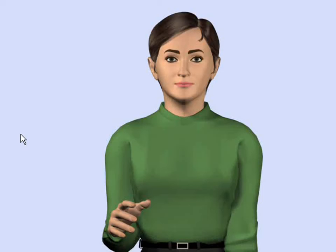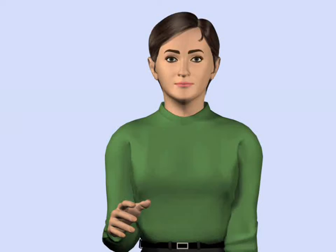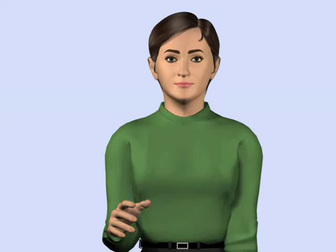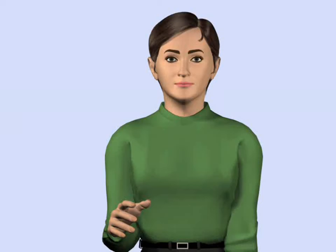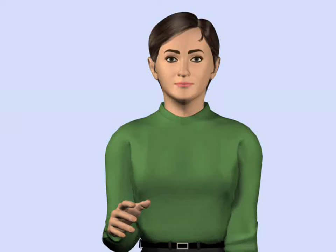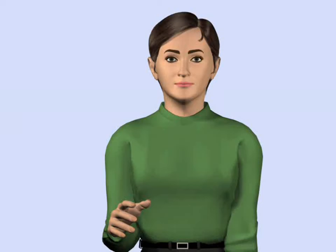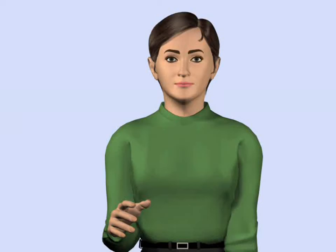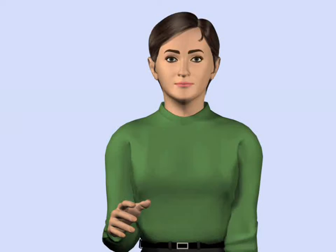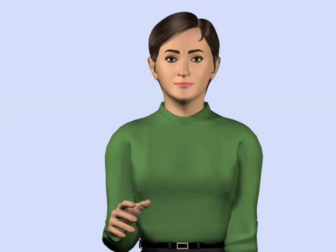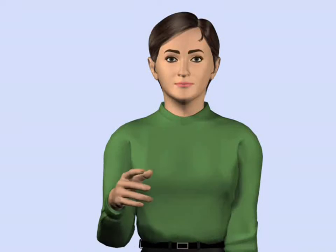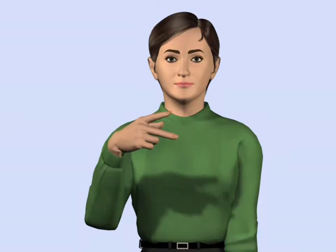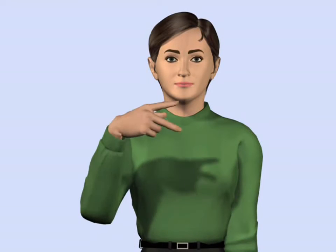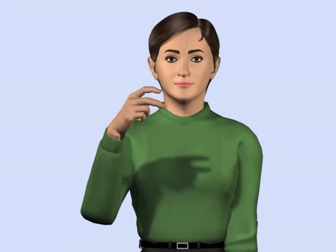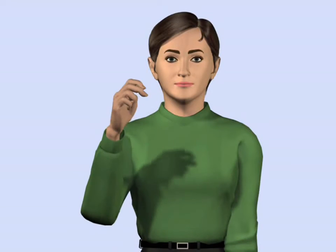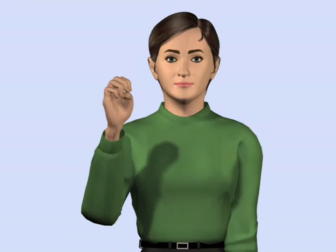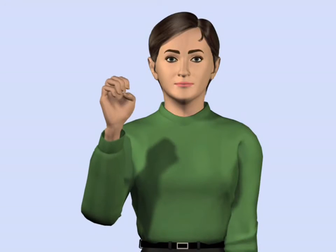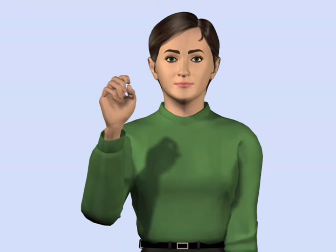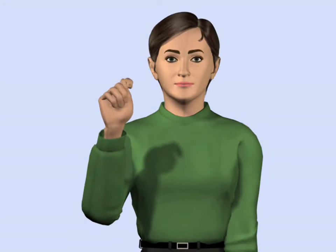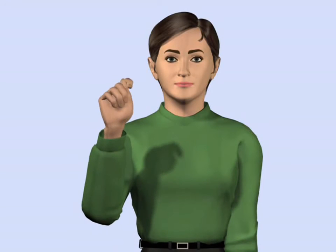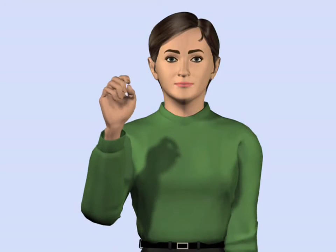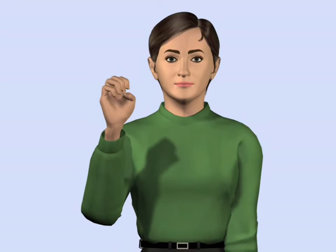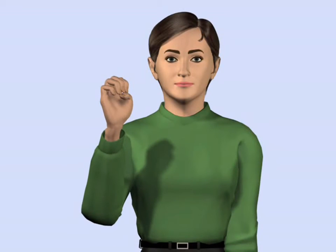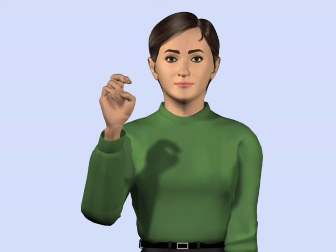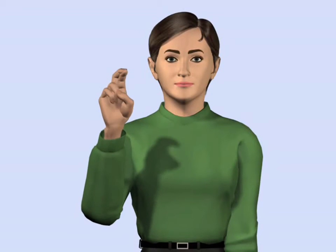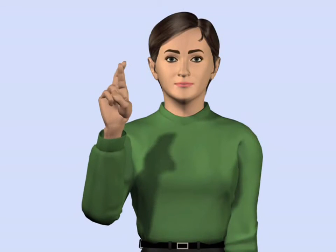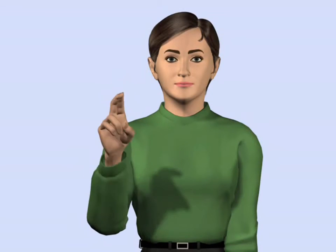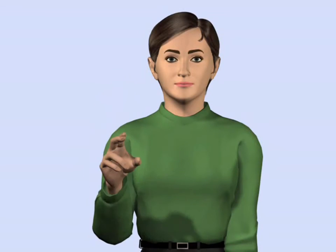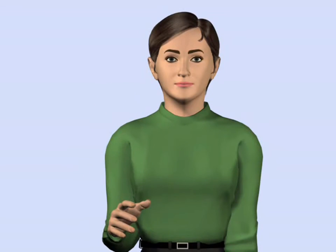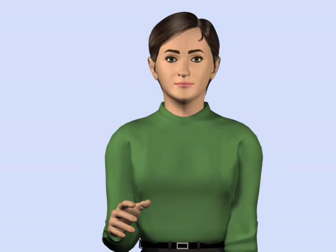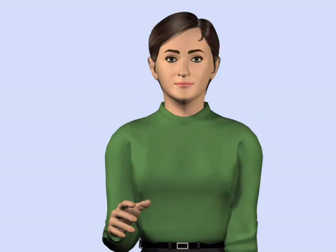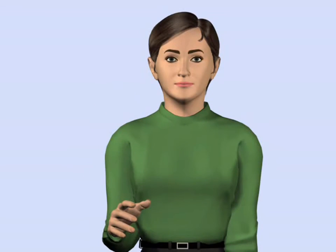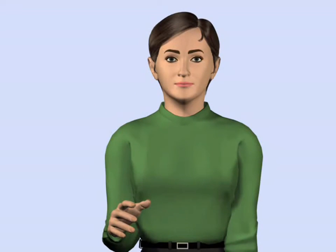Peter-Snowy Day